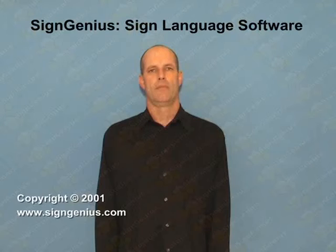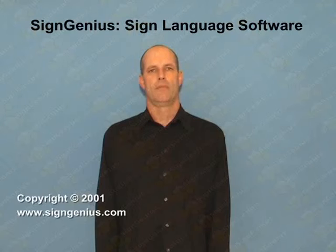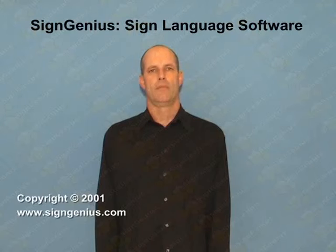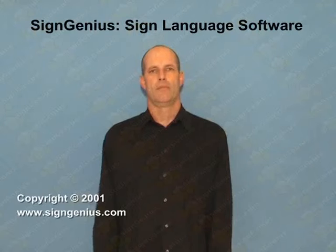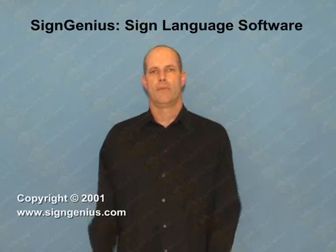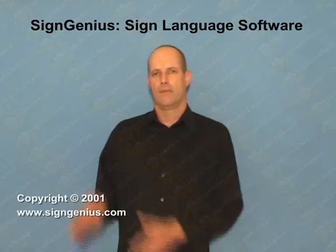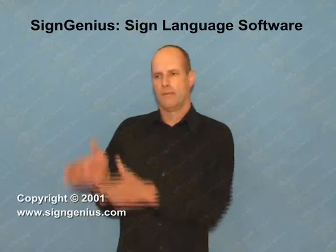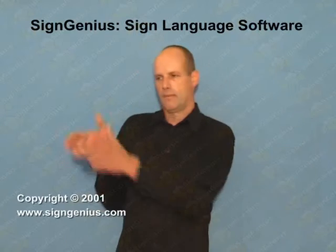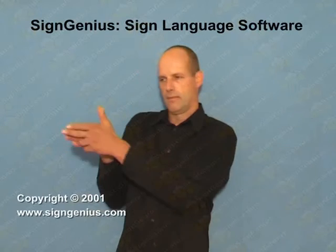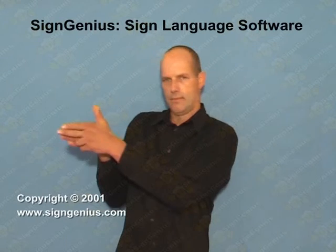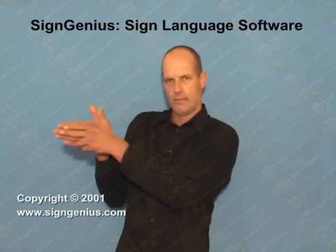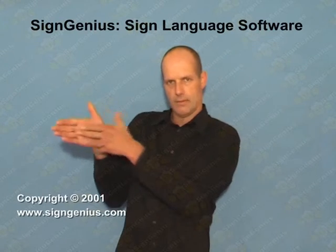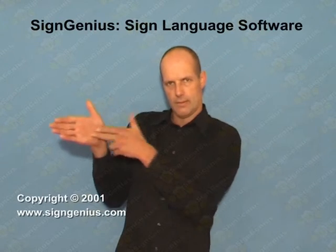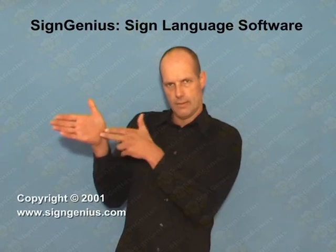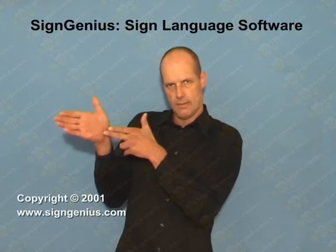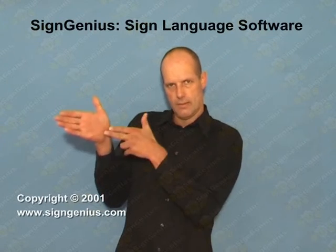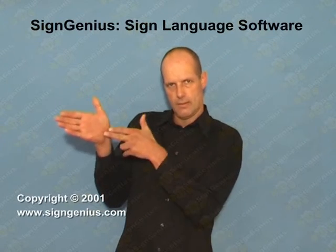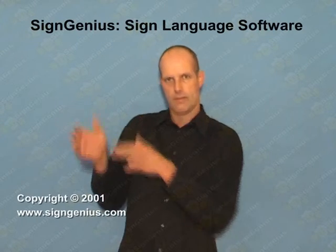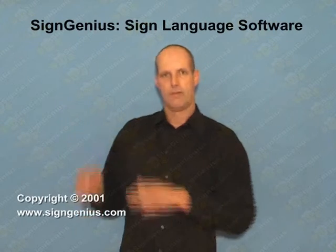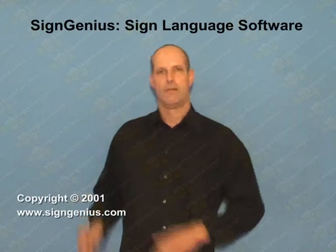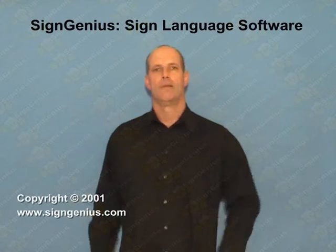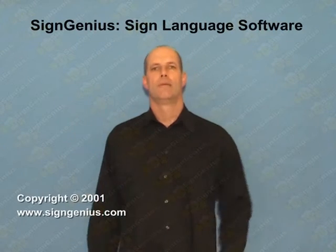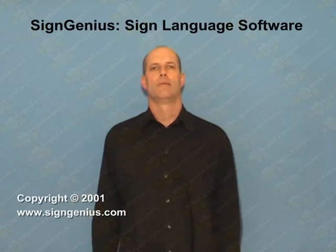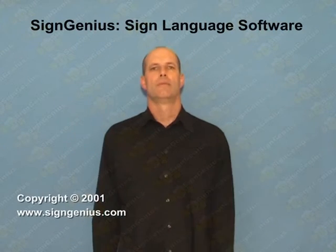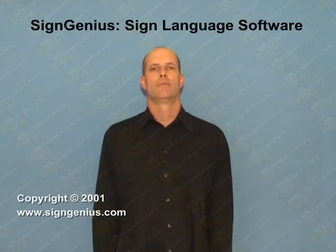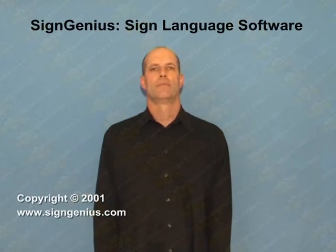BRAND